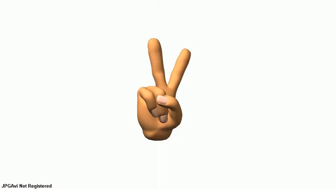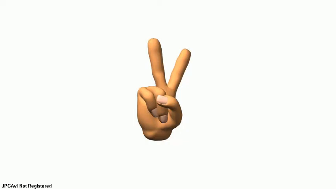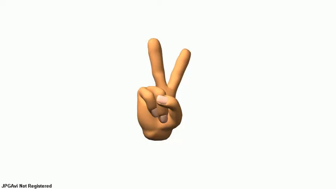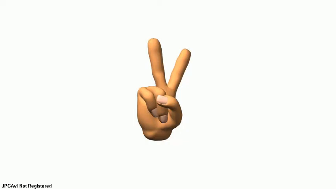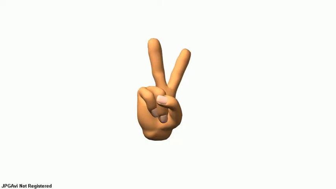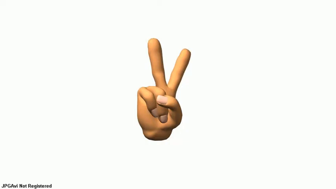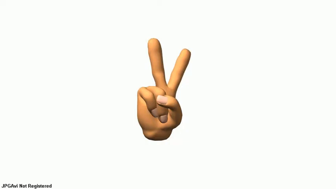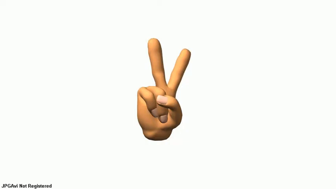two